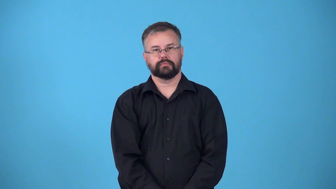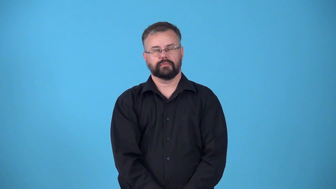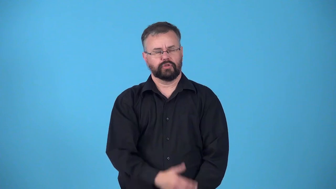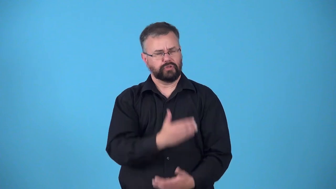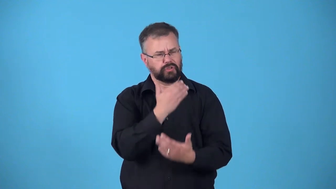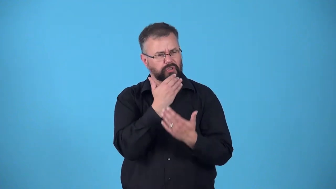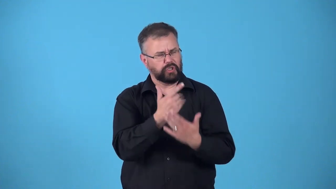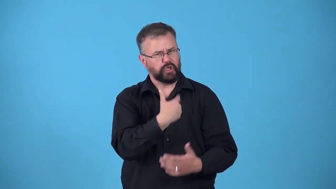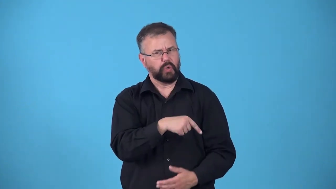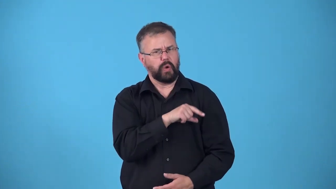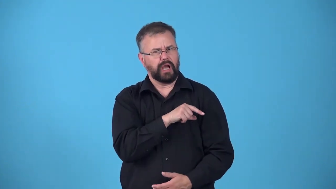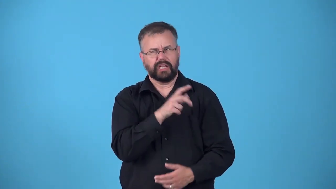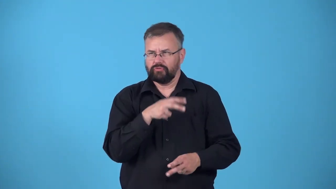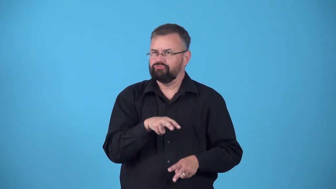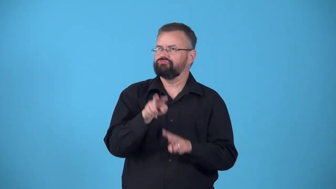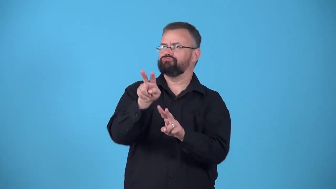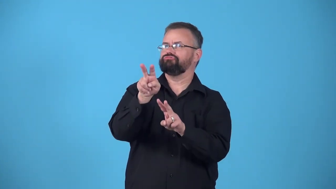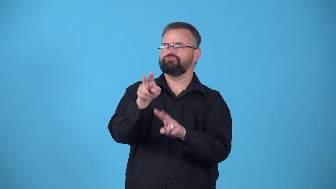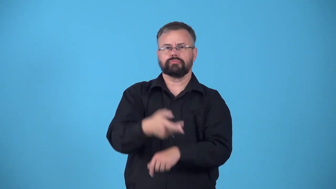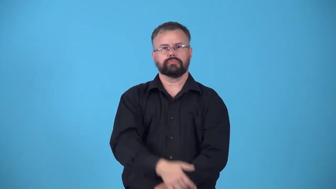glory